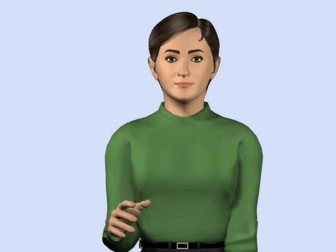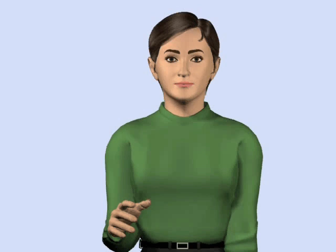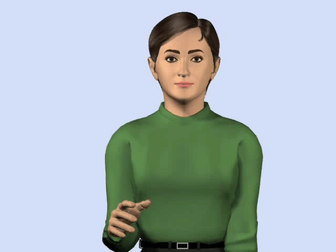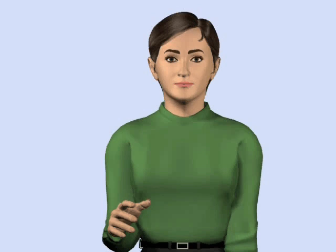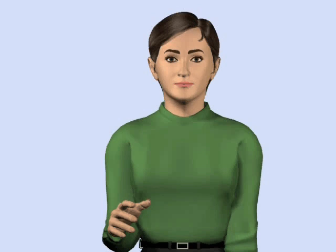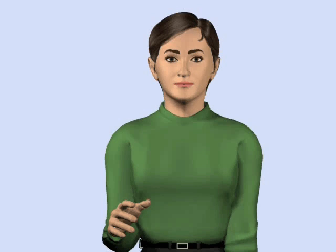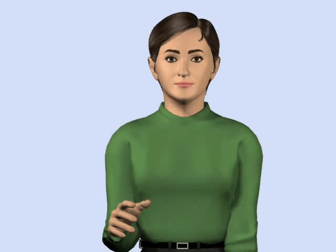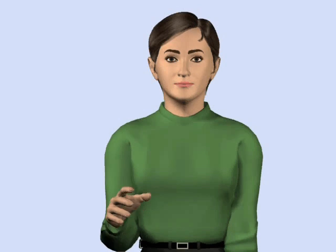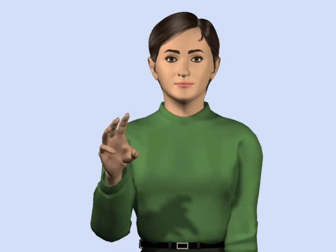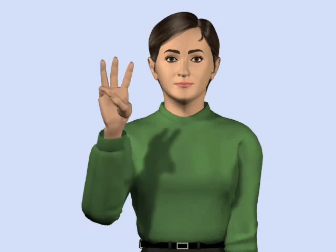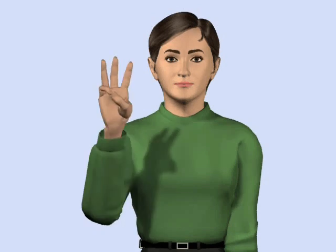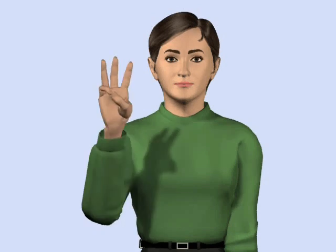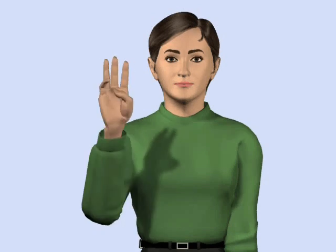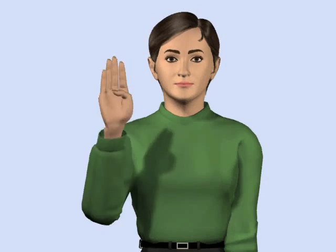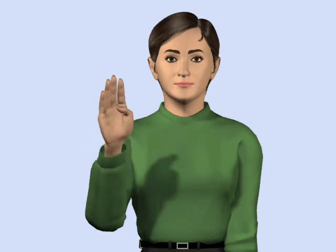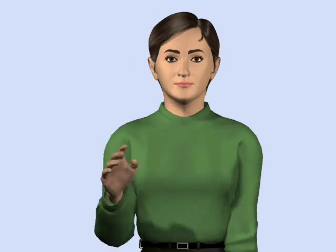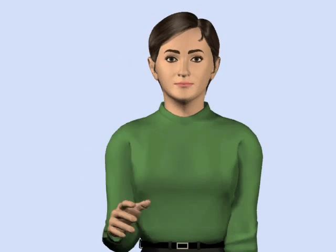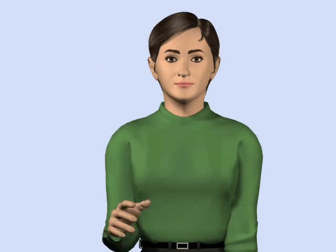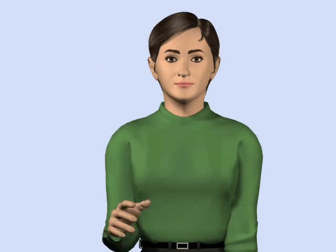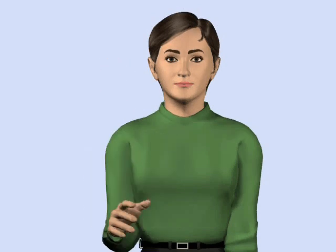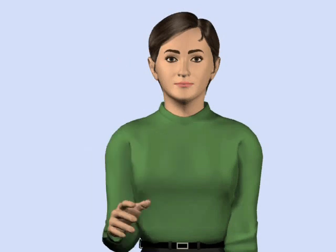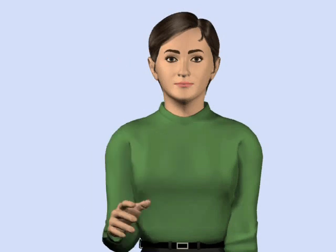Wilkes Barre,PA